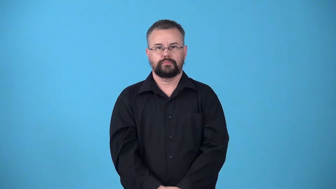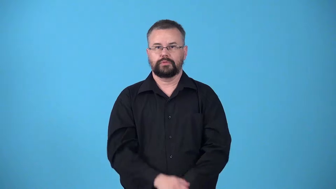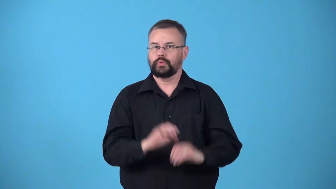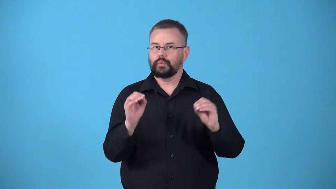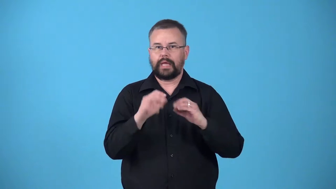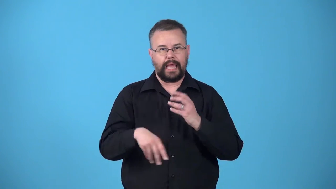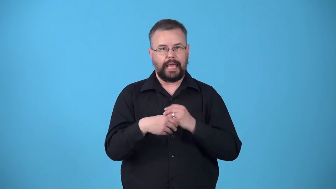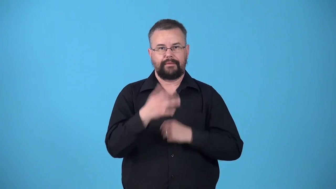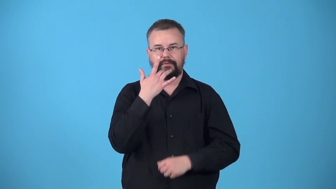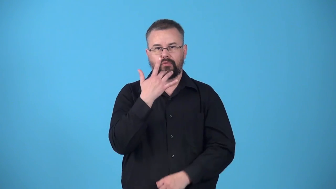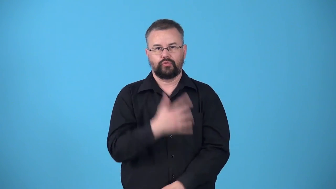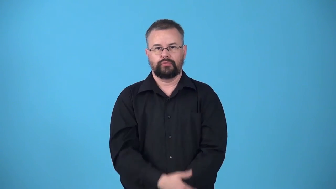unflavored